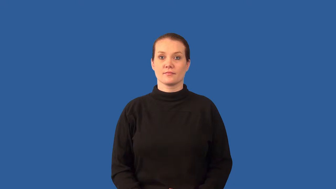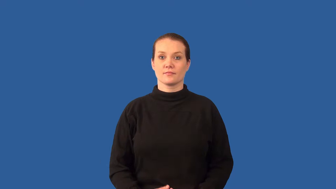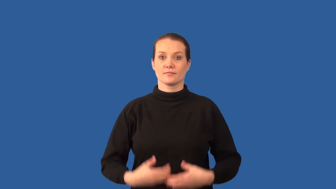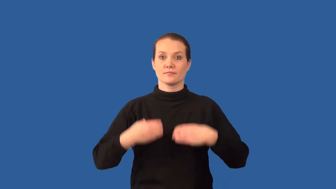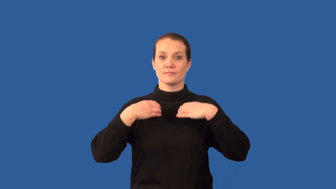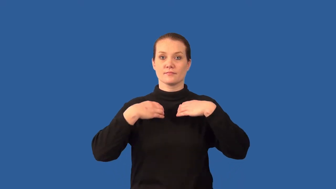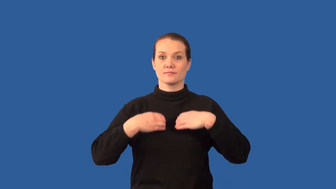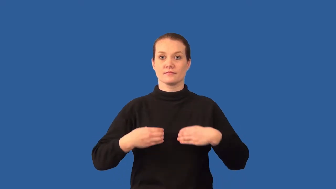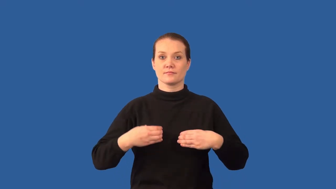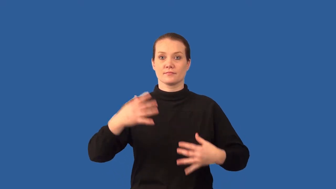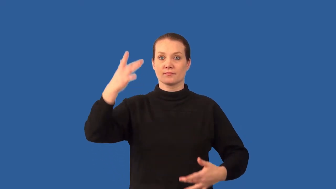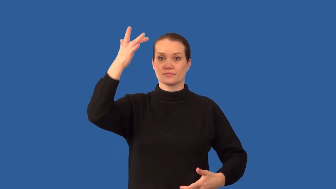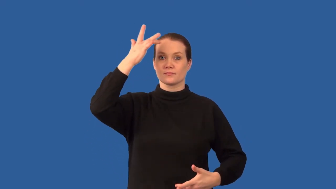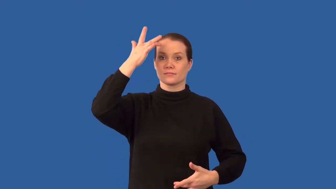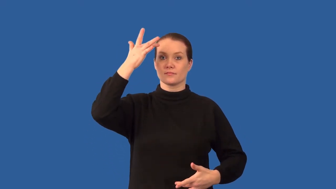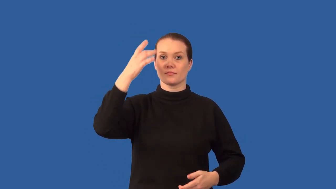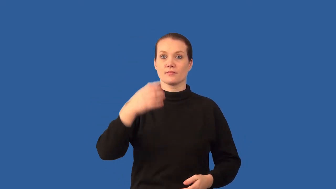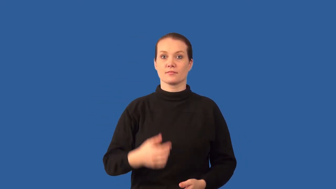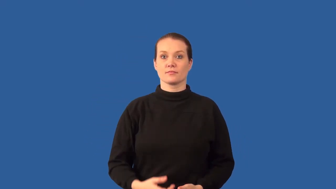emphysema